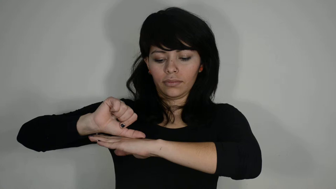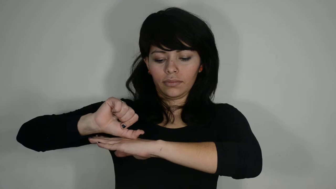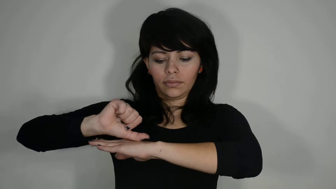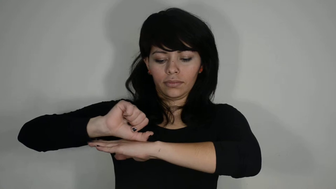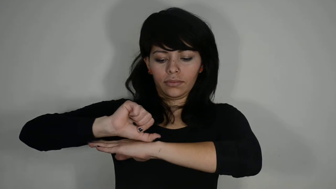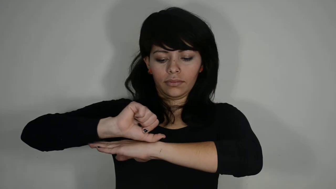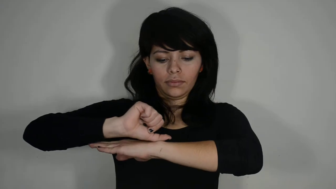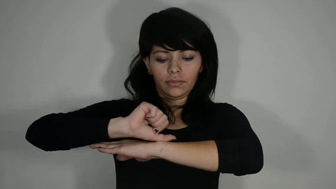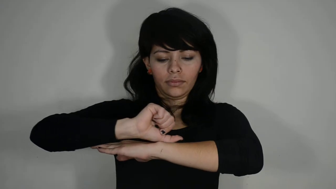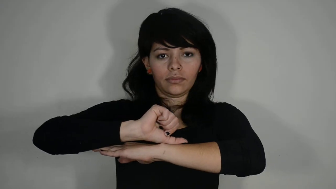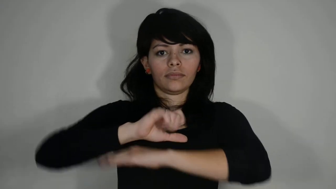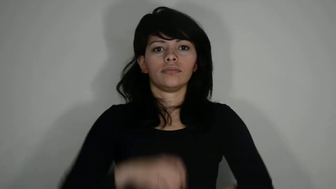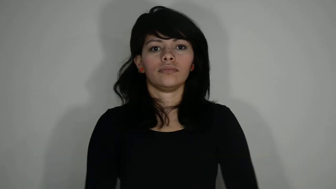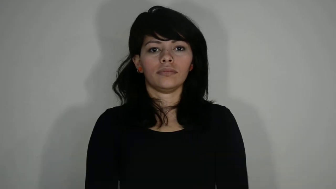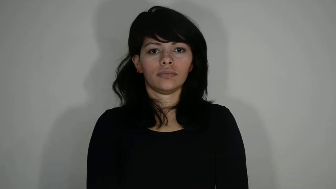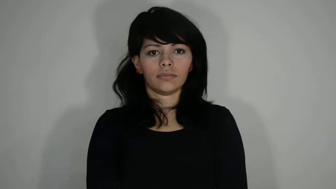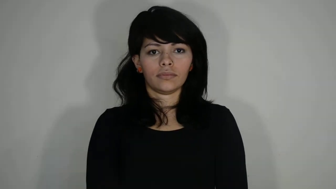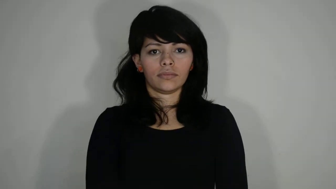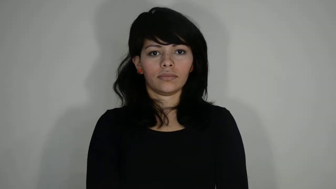snail